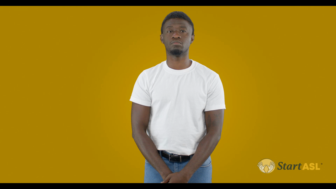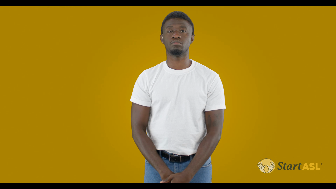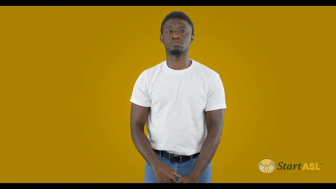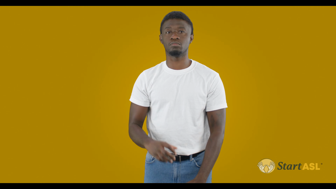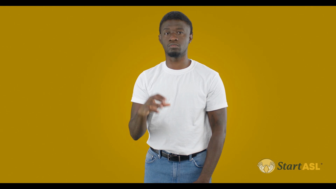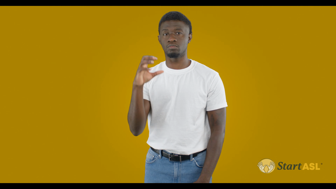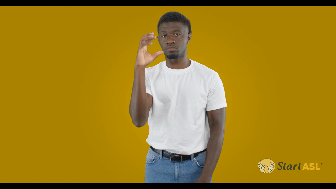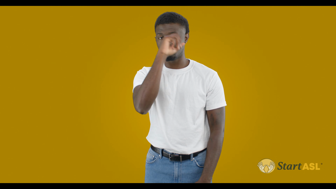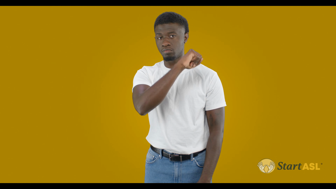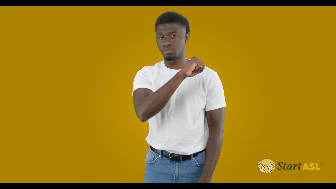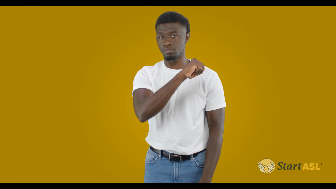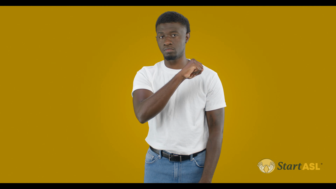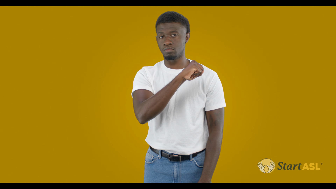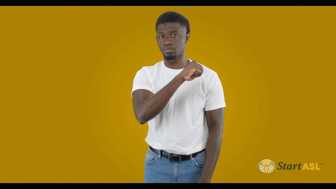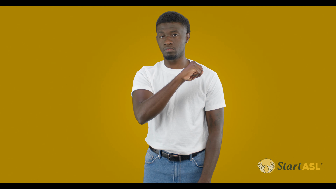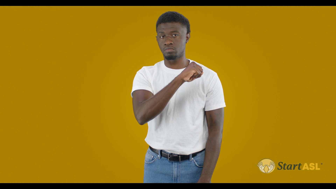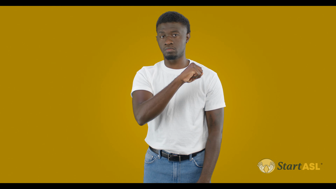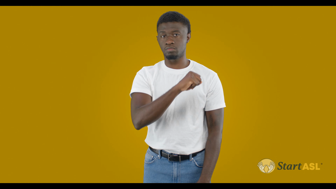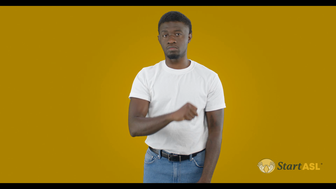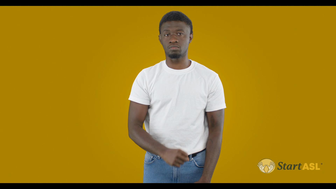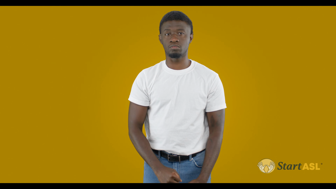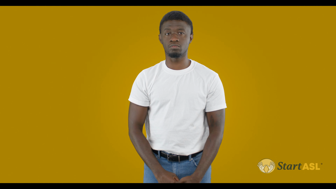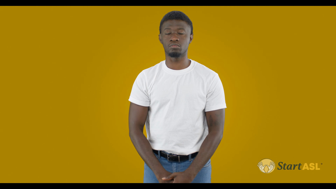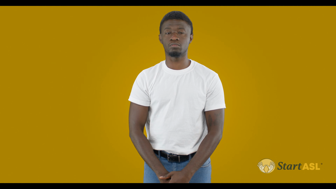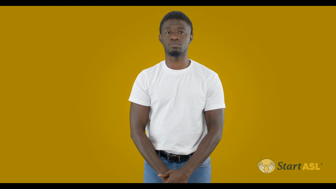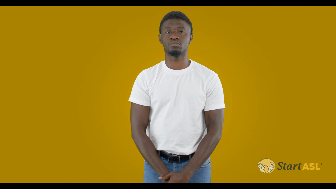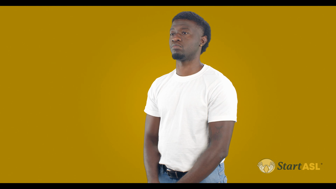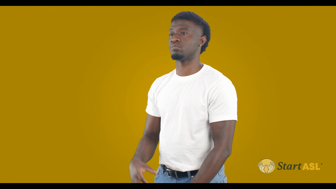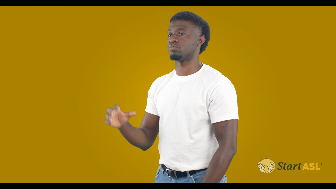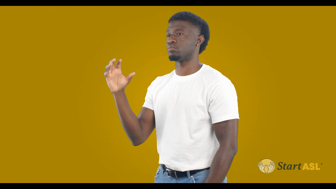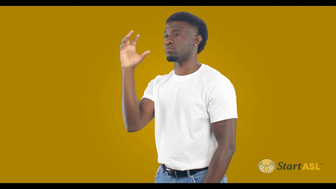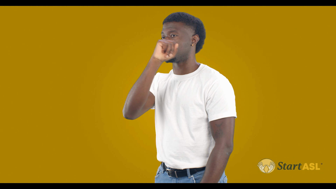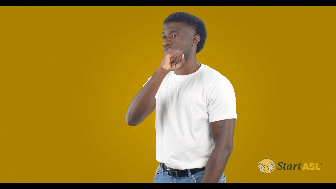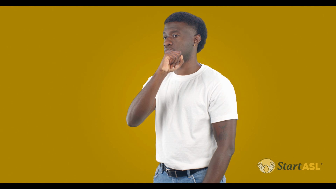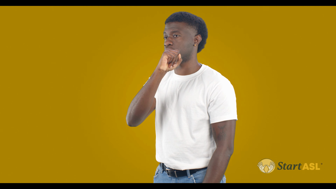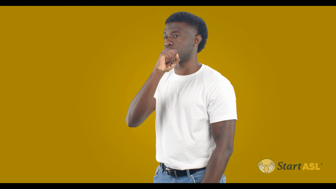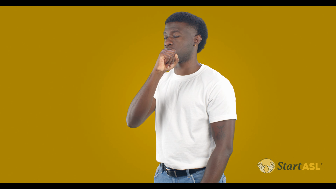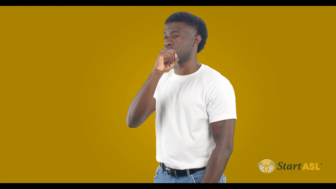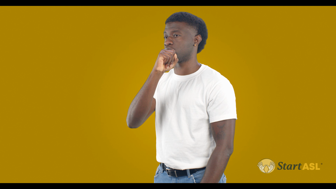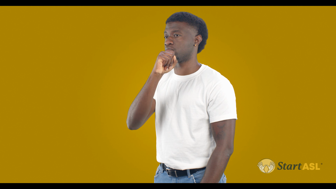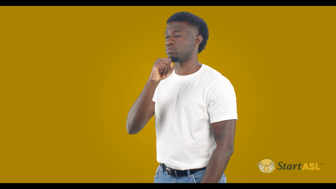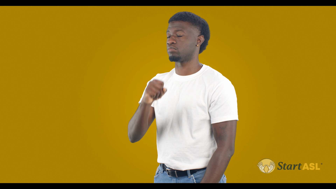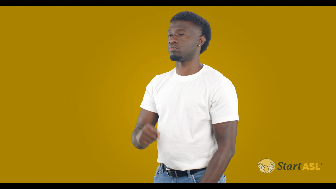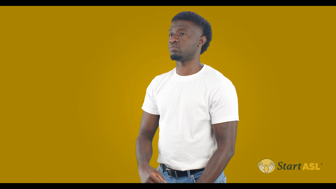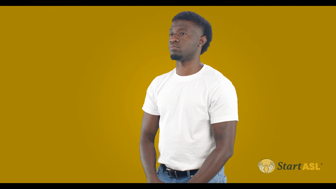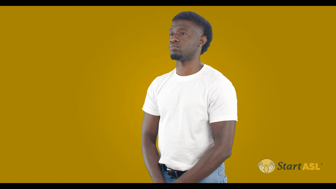missed